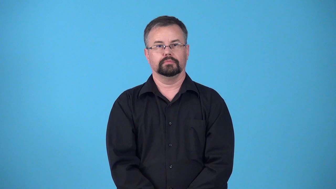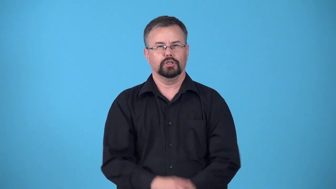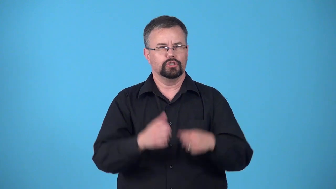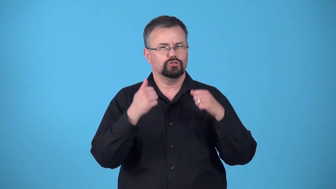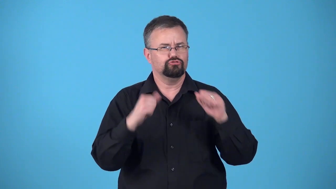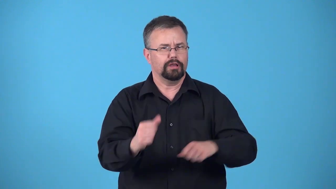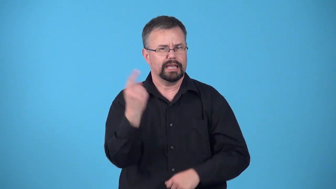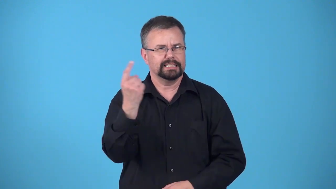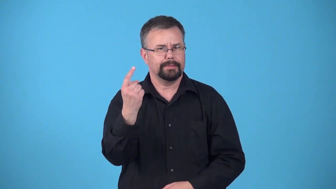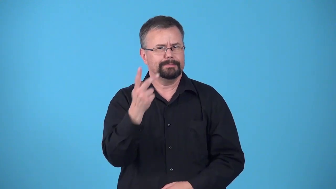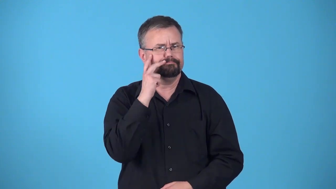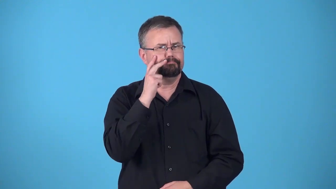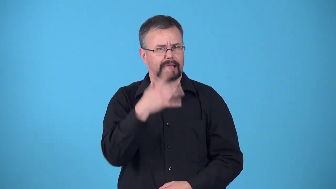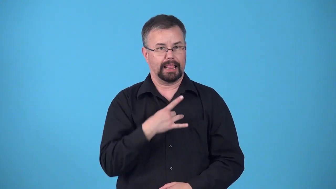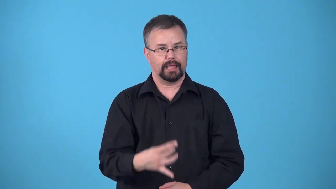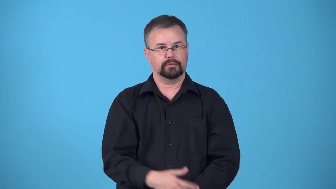take for a test drive